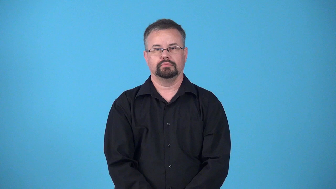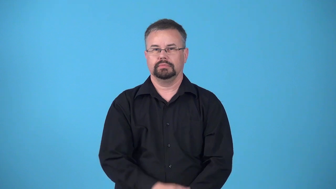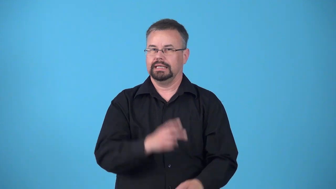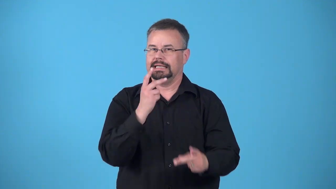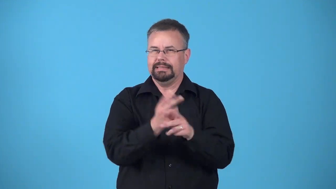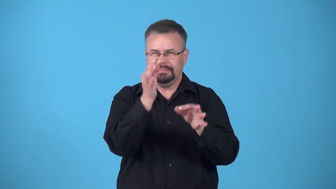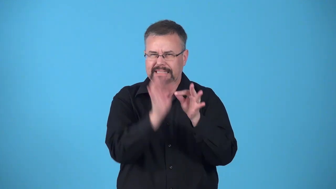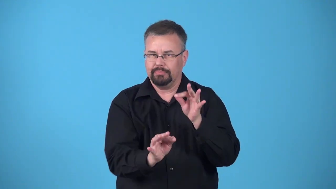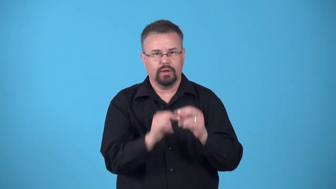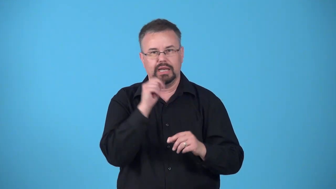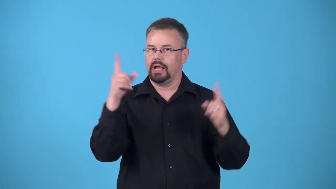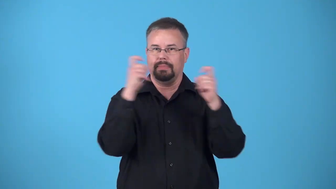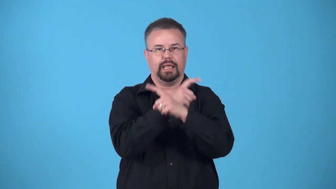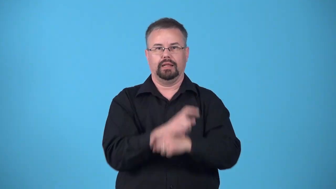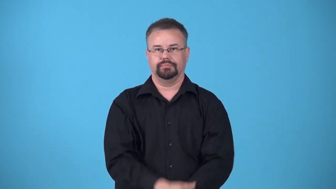keep it simple stupid